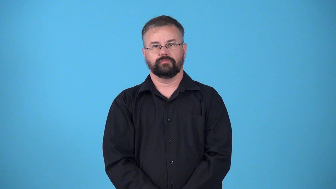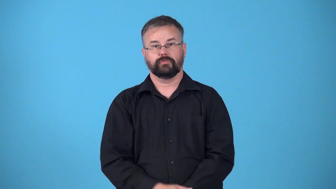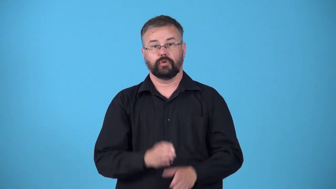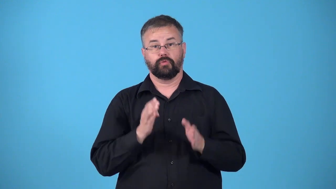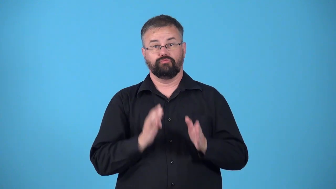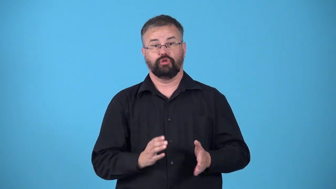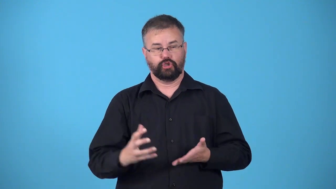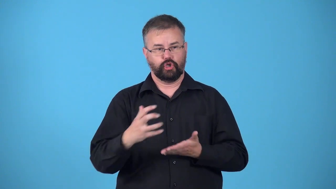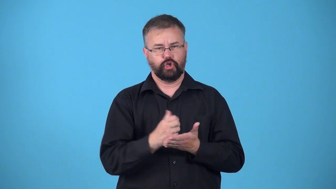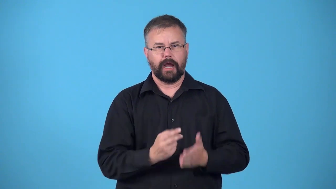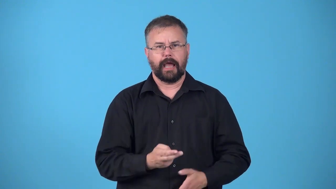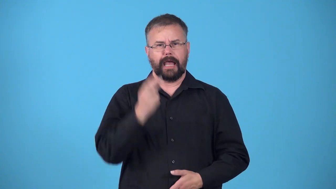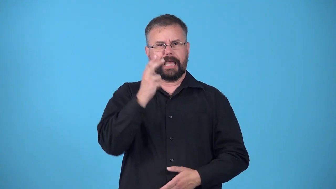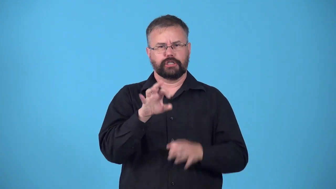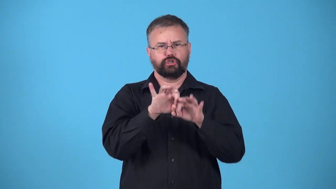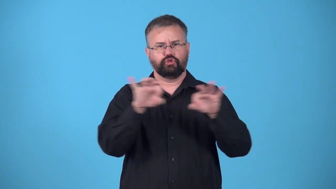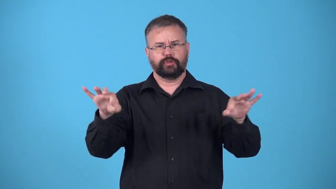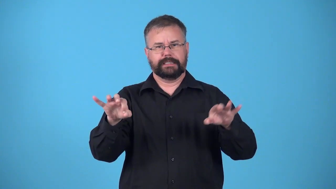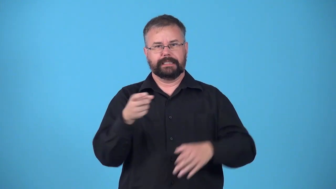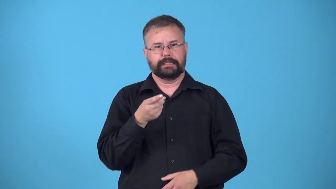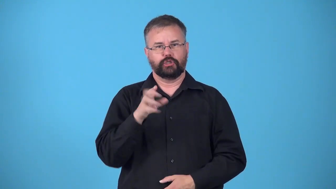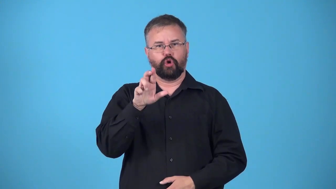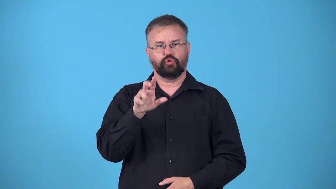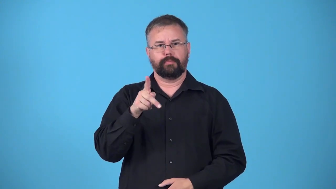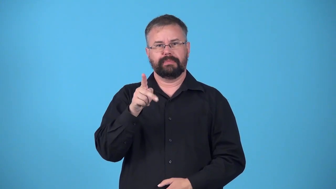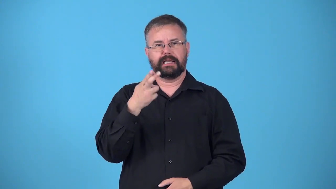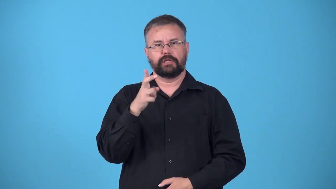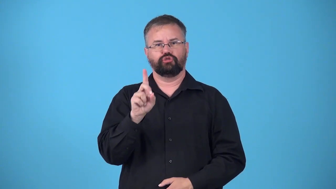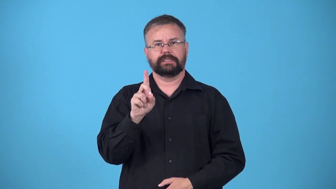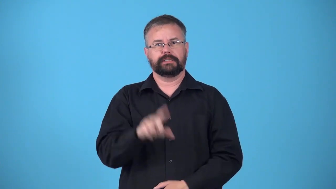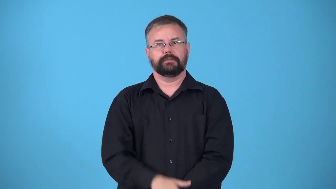doctor,dr,phd